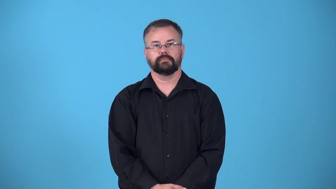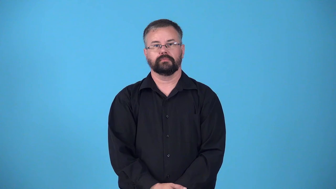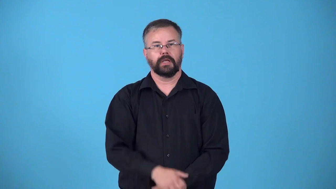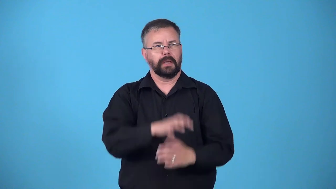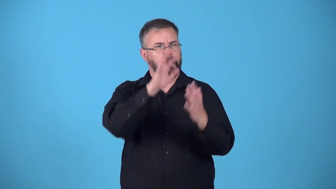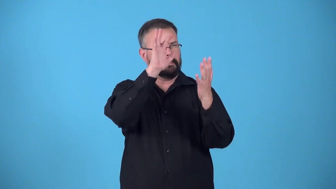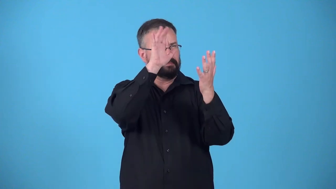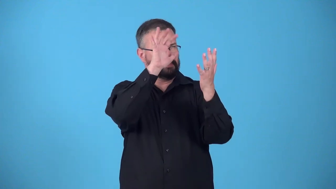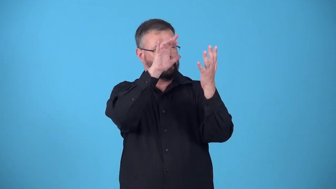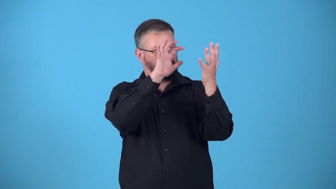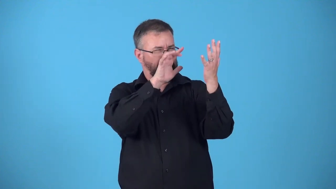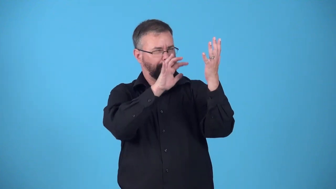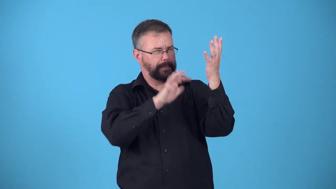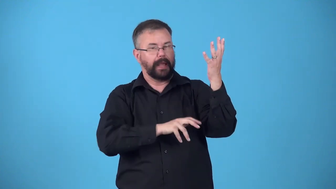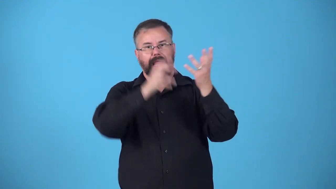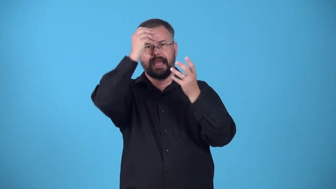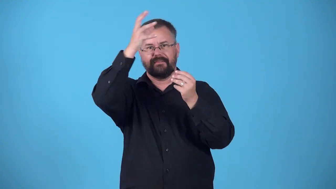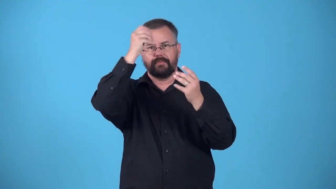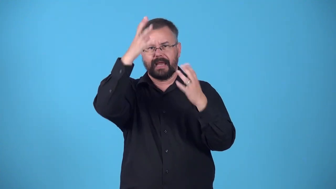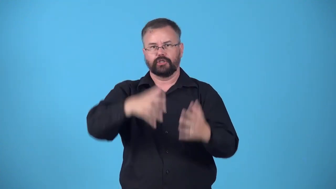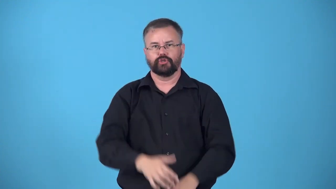entry